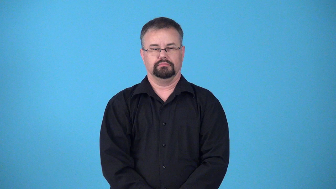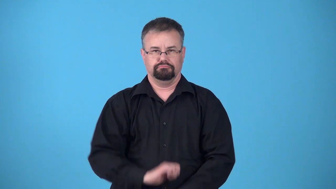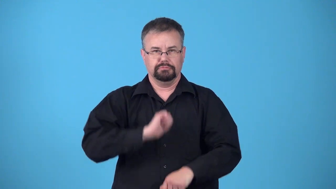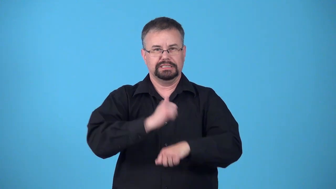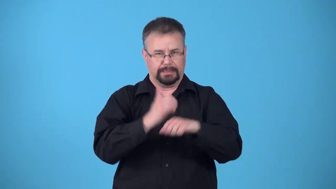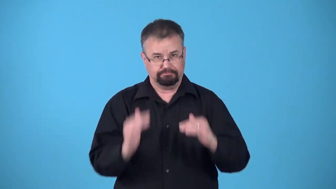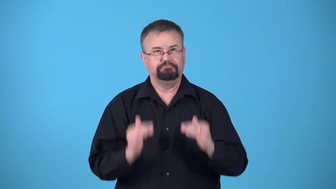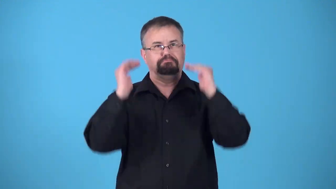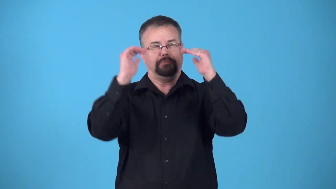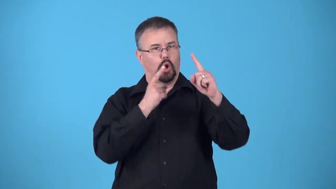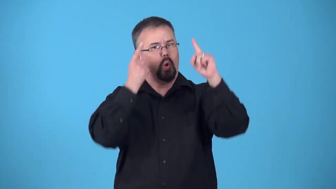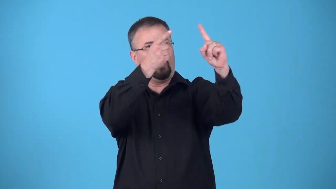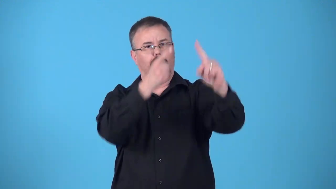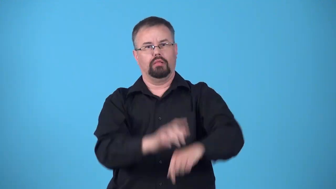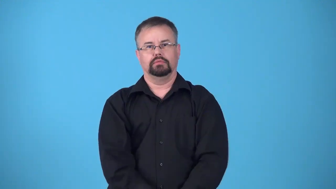raise the bar